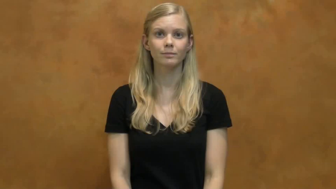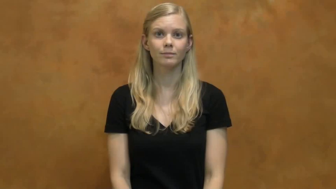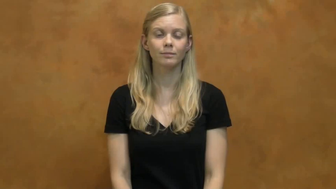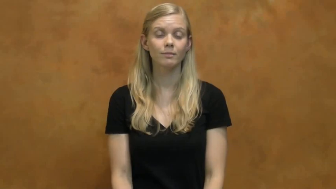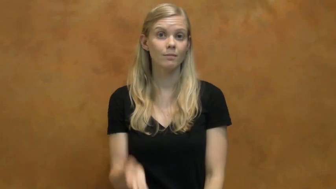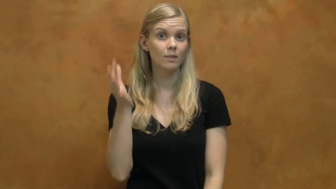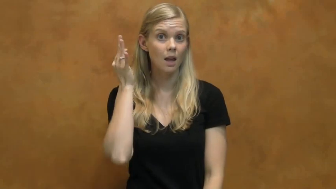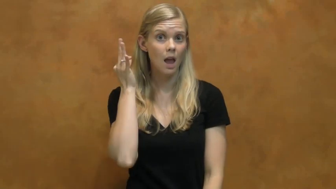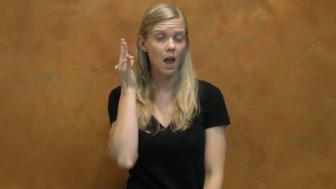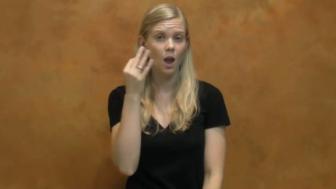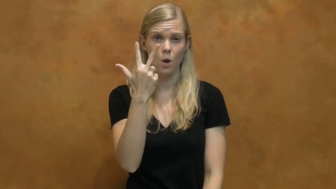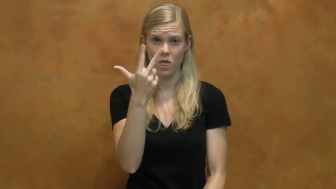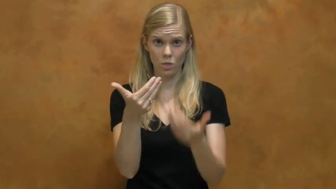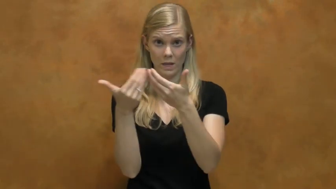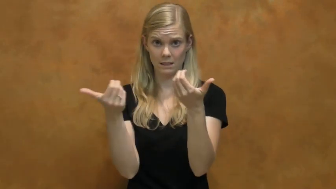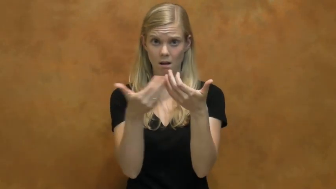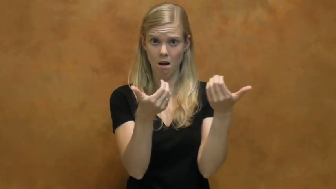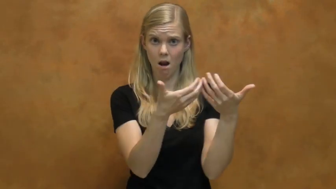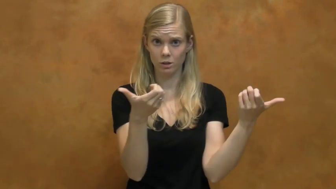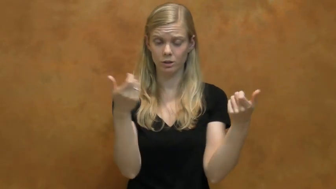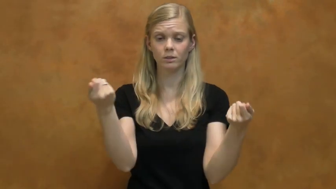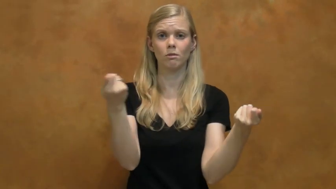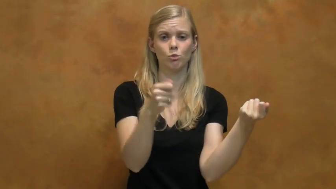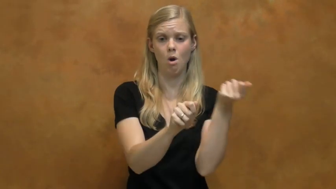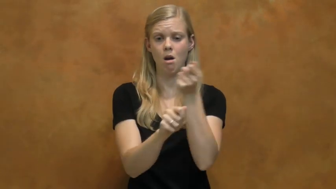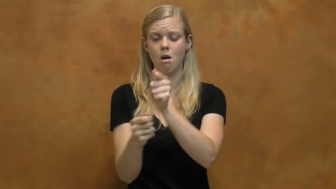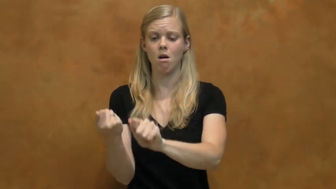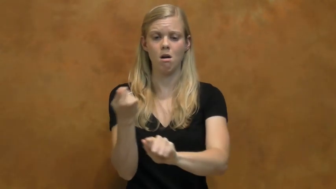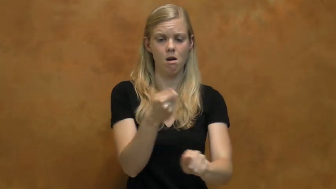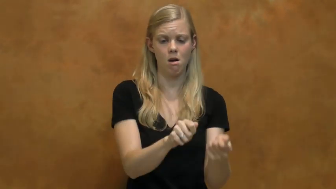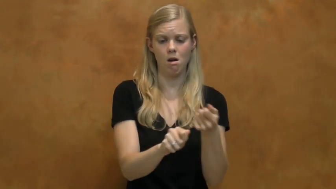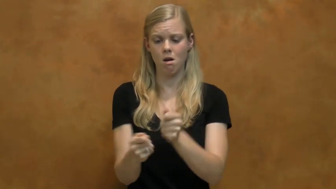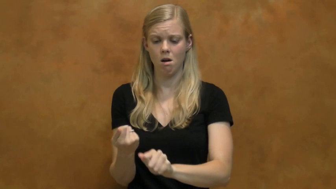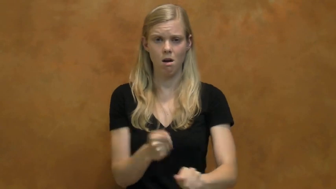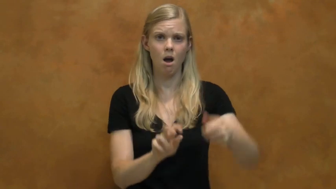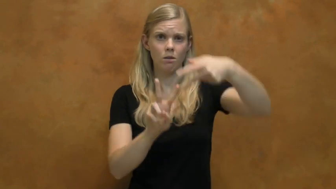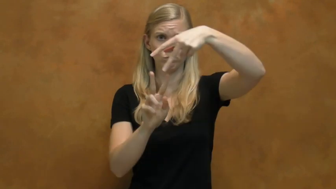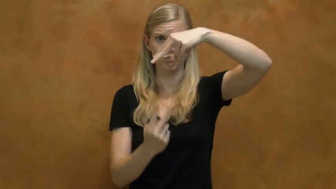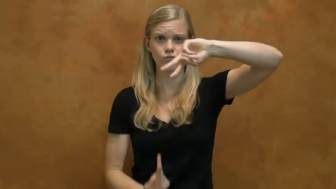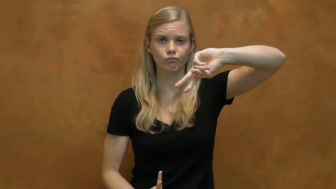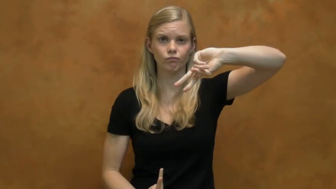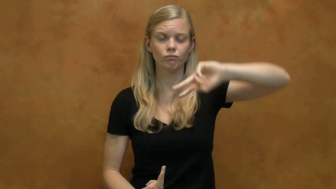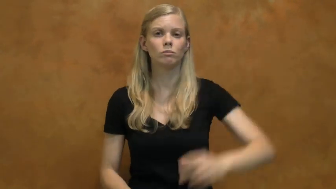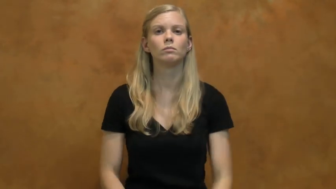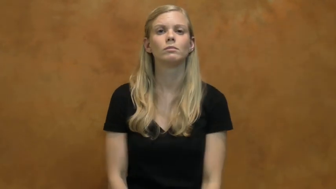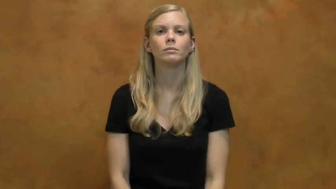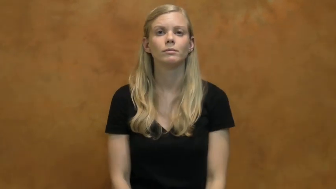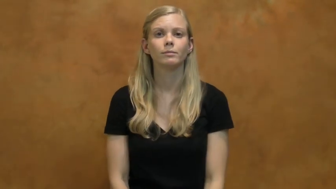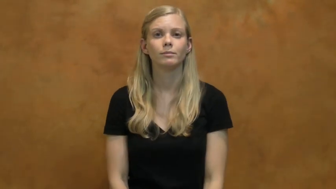plait